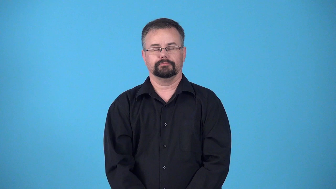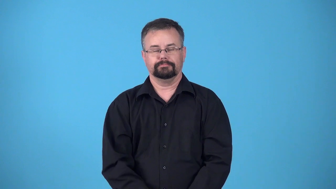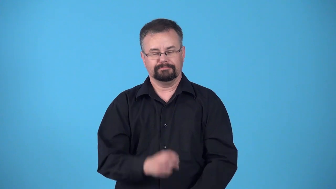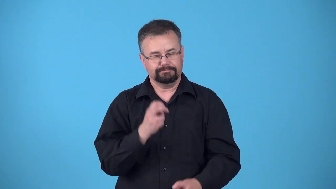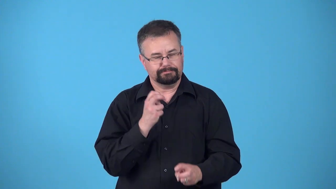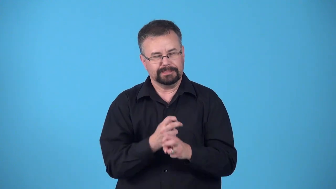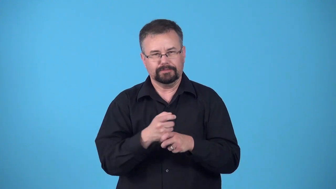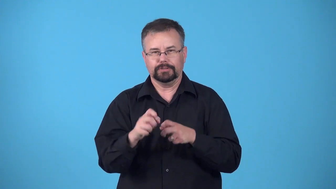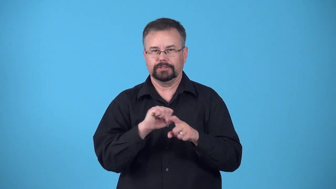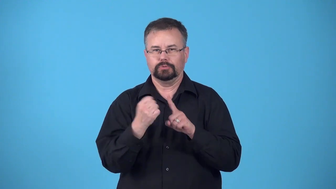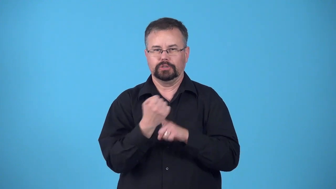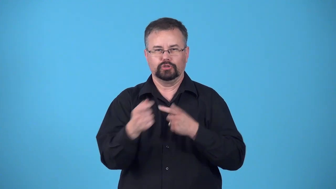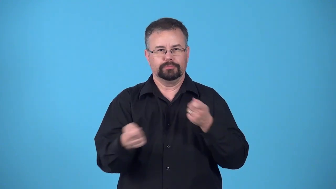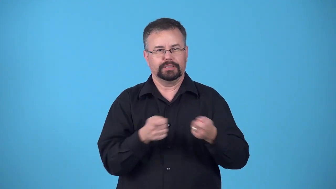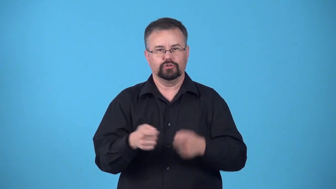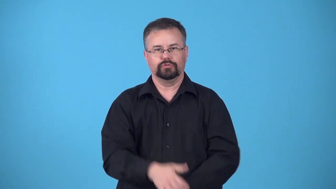tough row to hoe